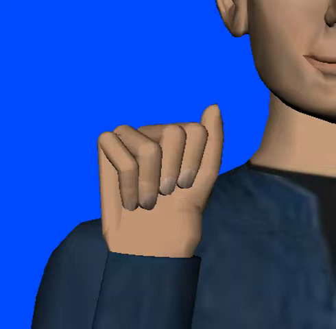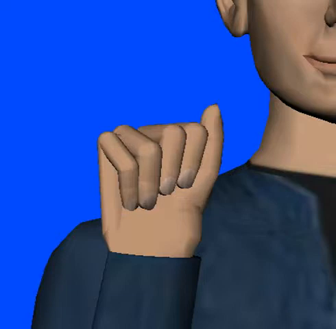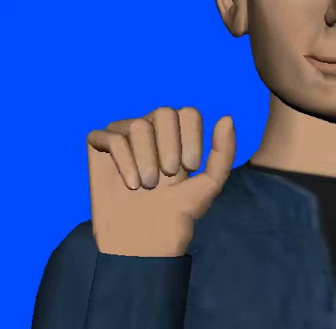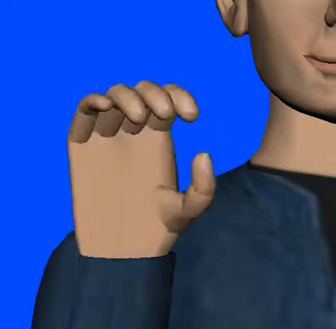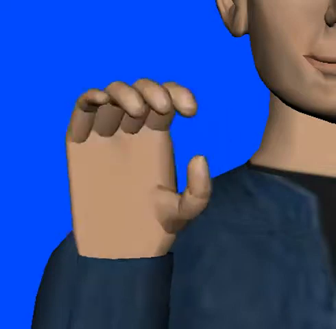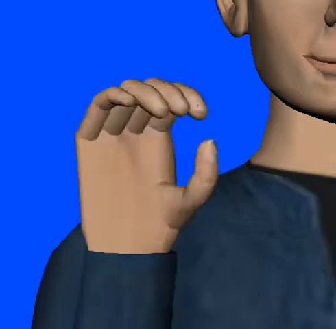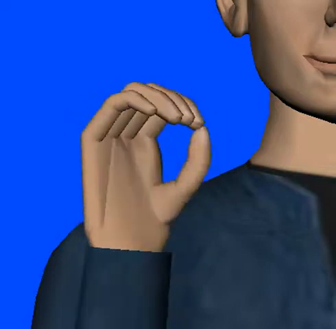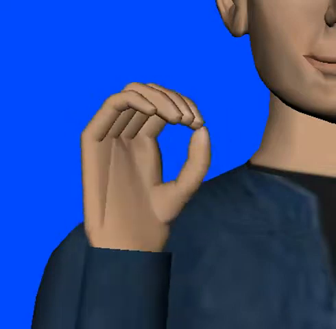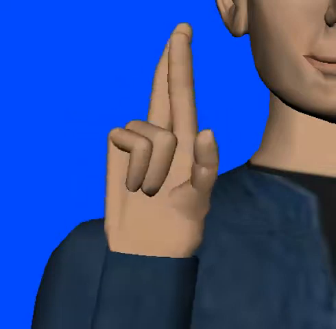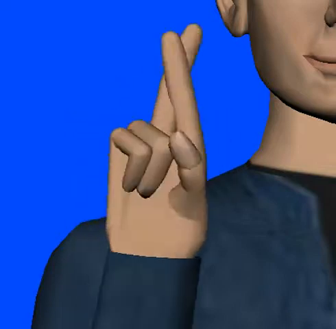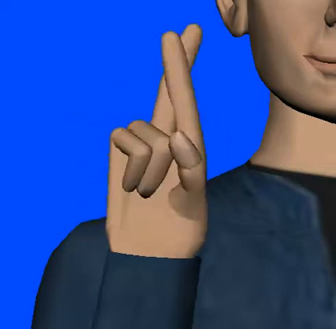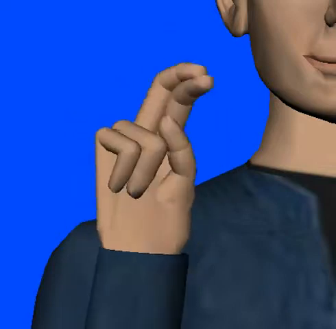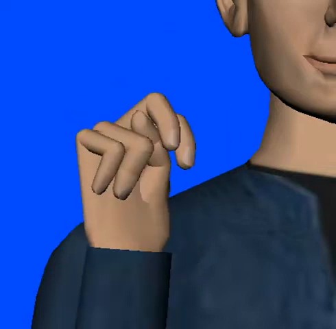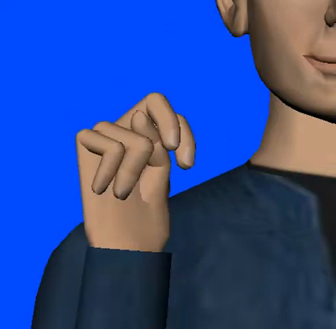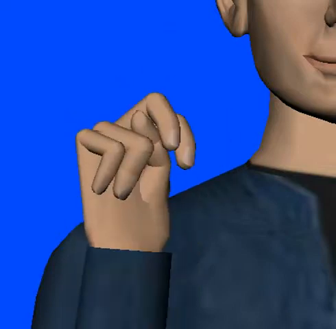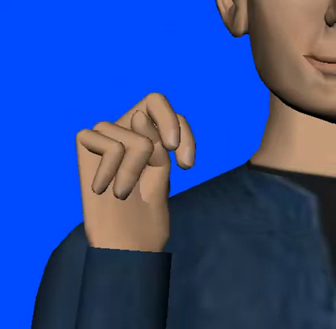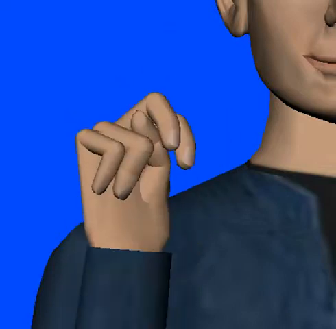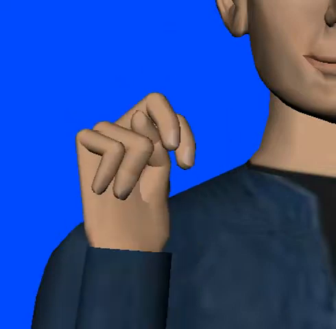acorn